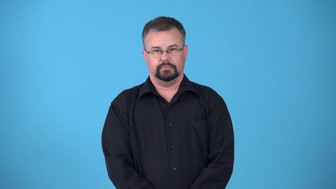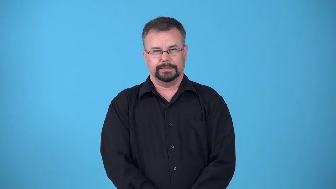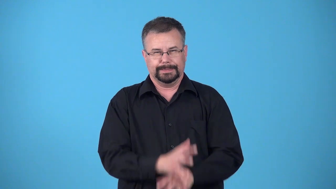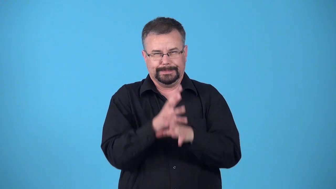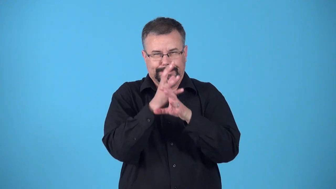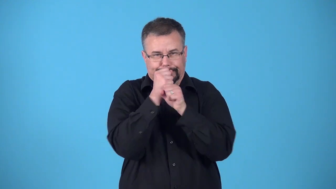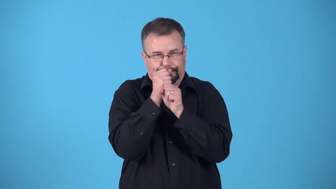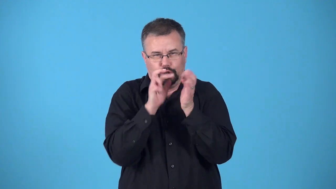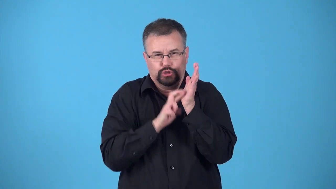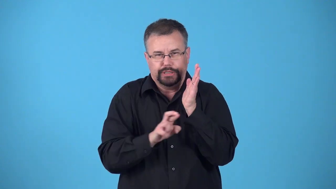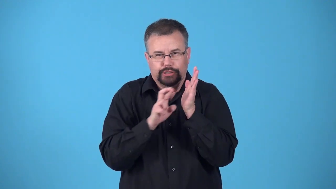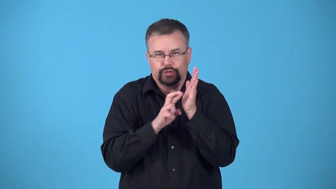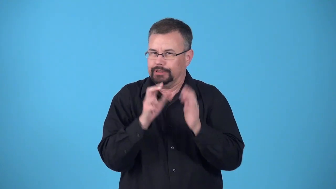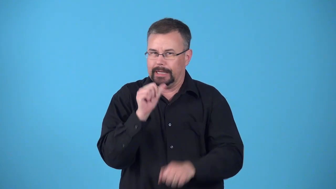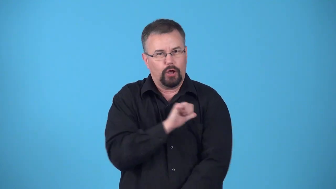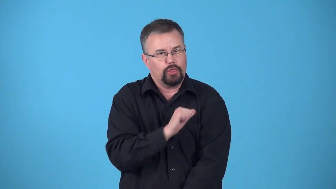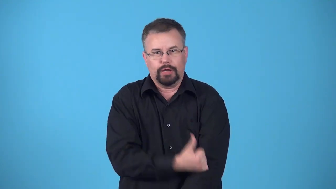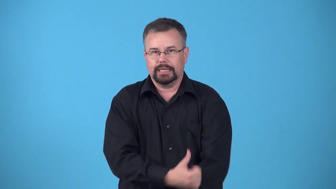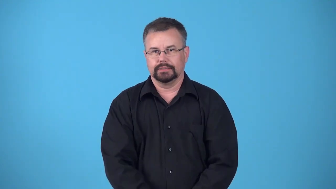skunkworks